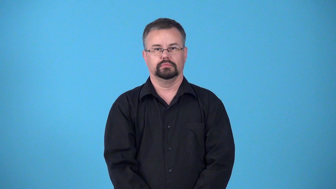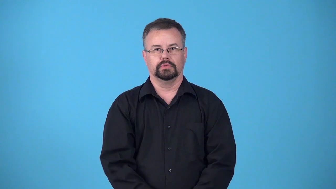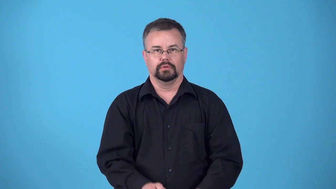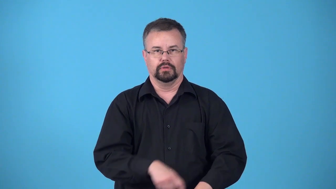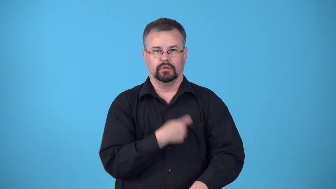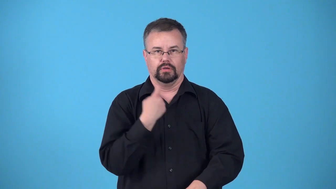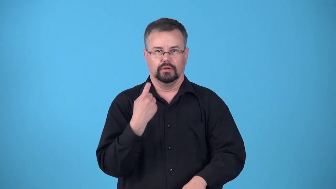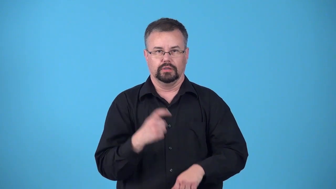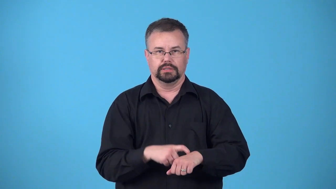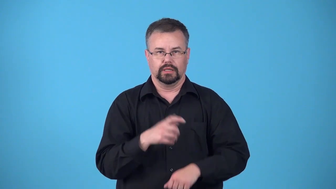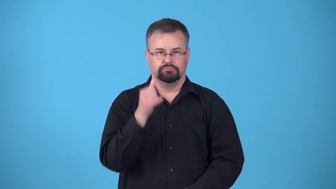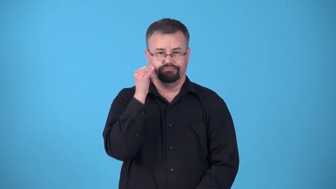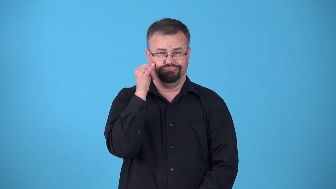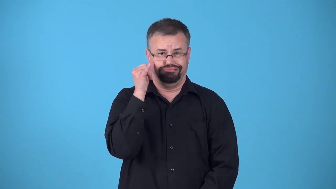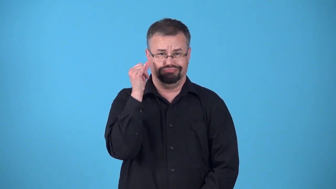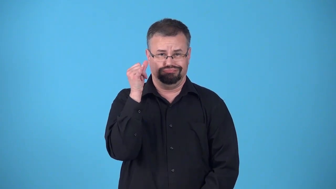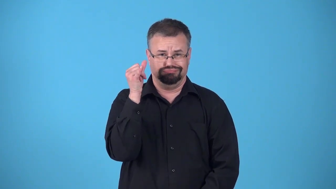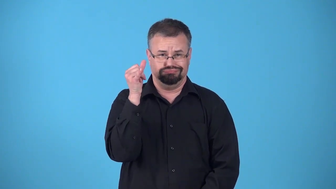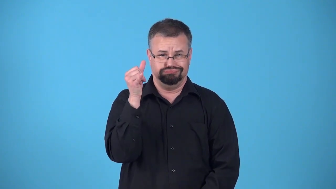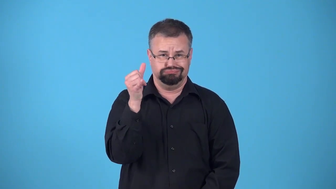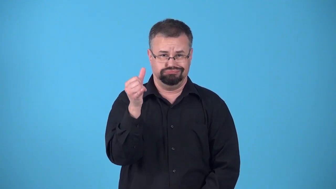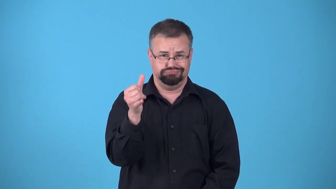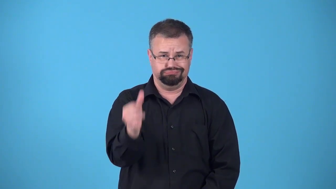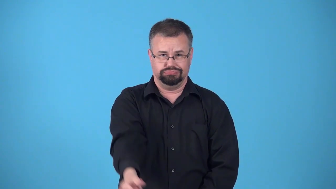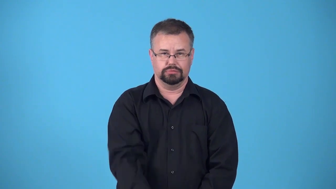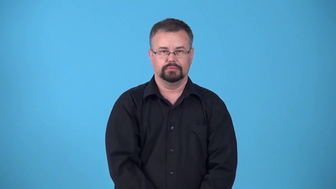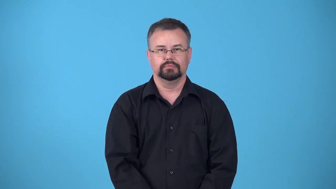slow boat to china